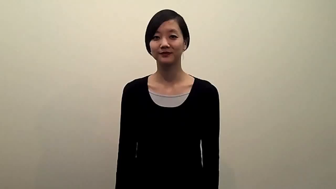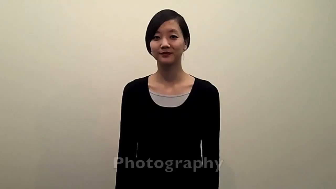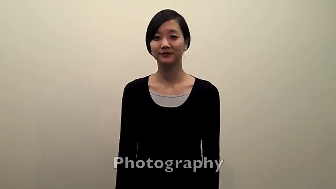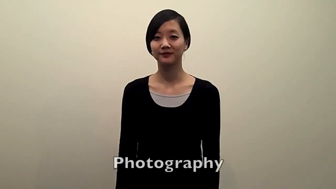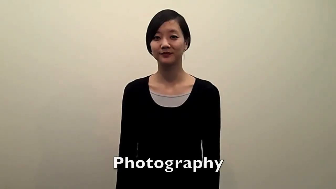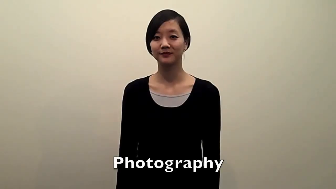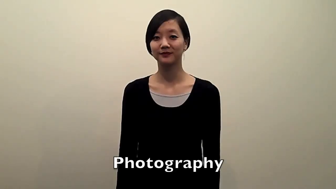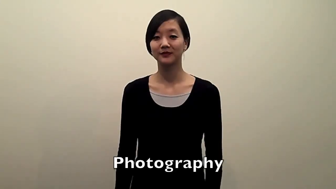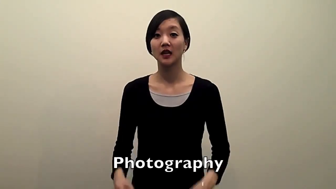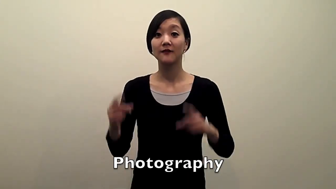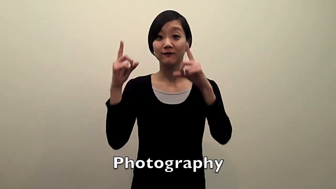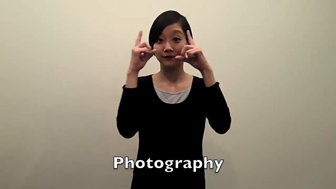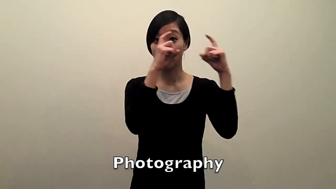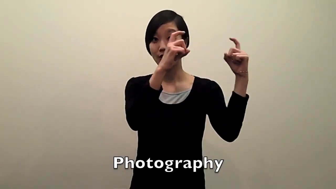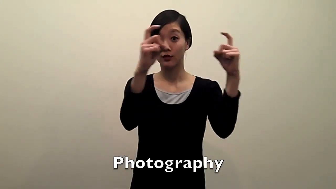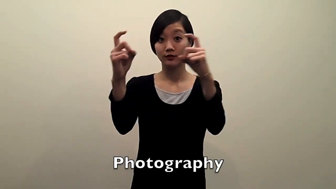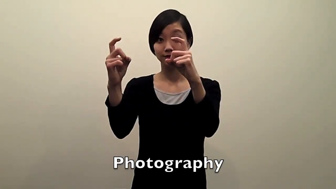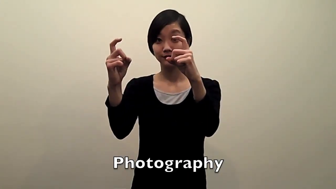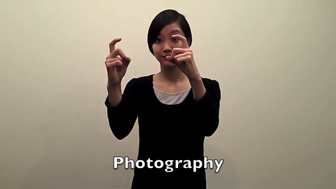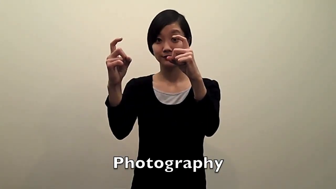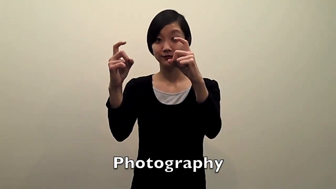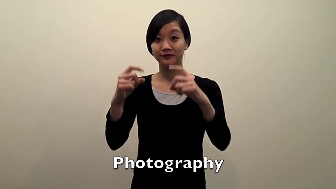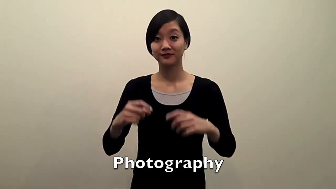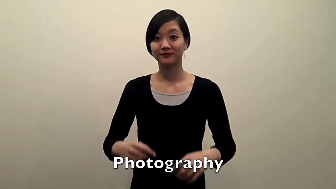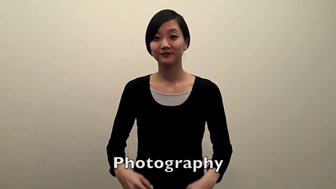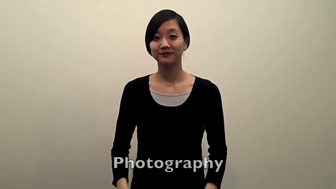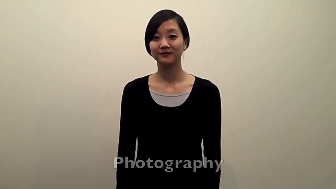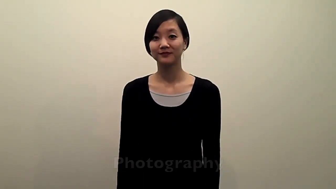Photography